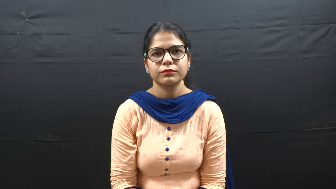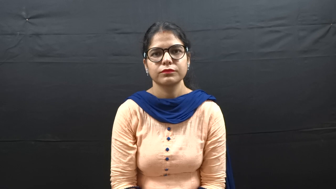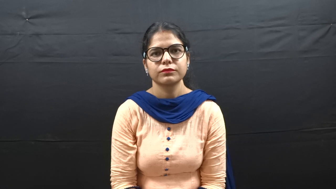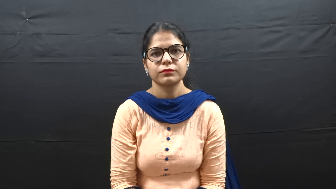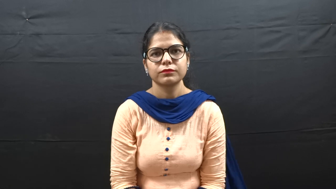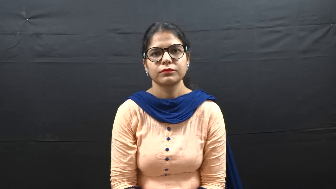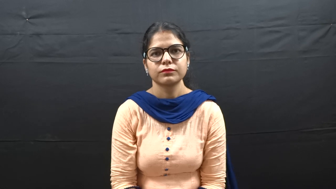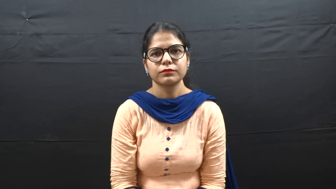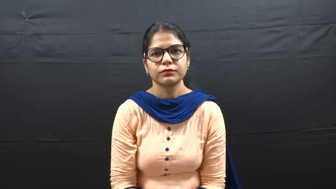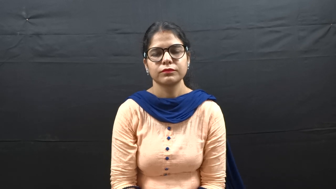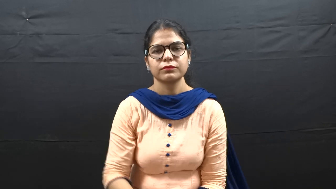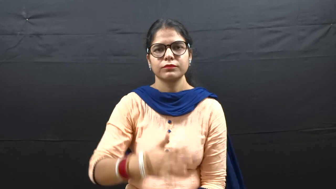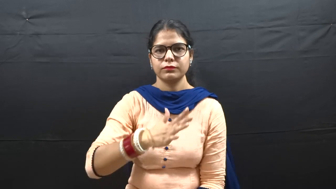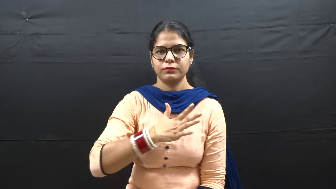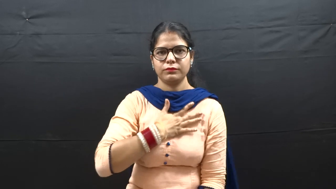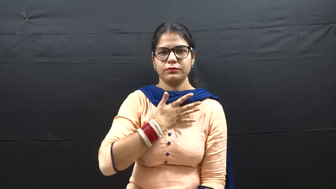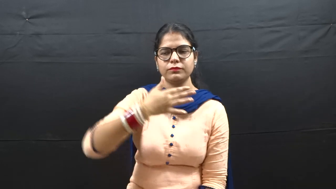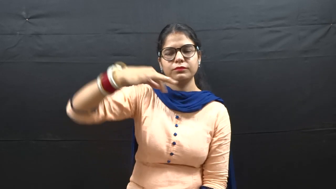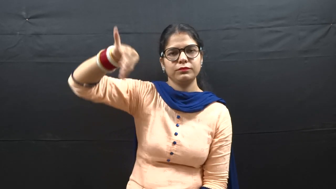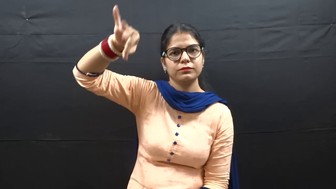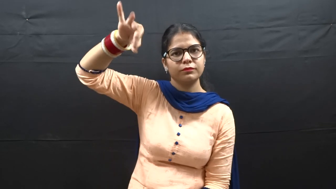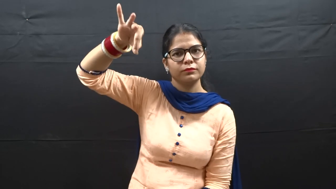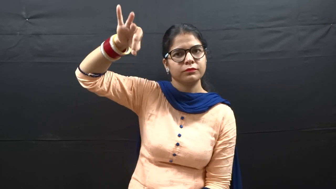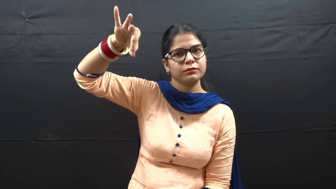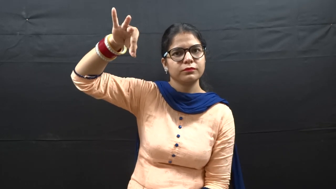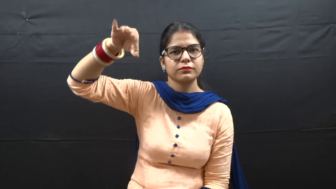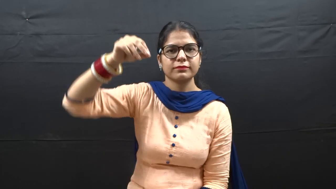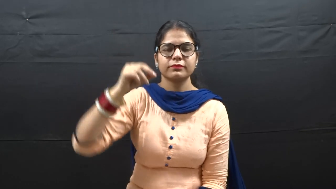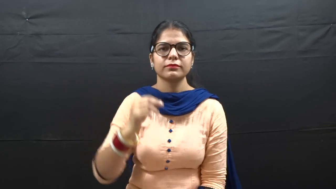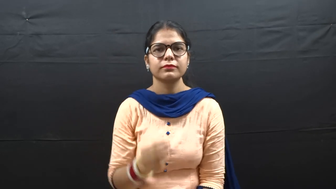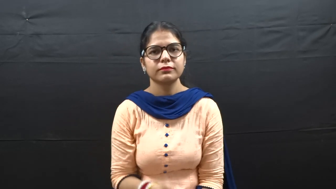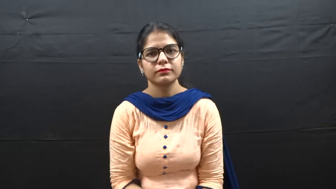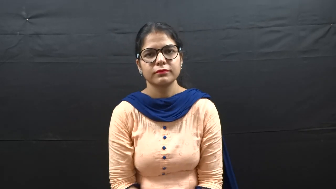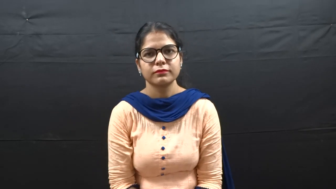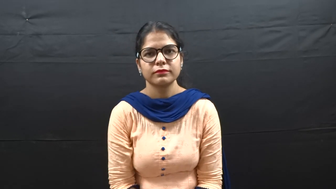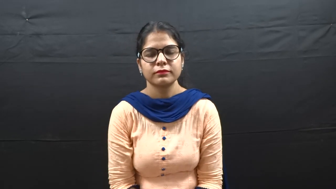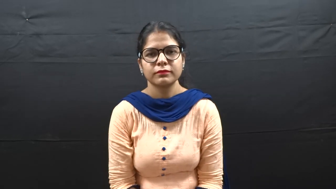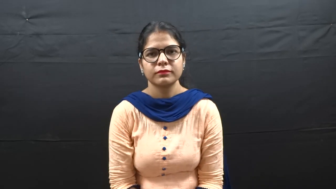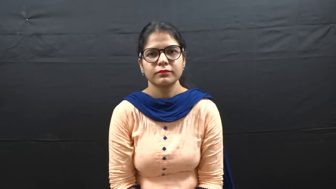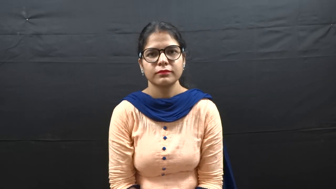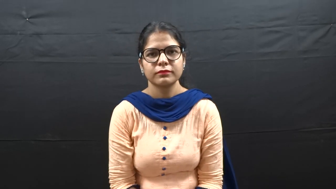Grapes